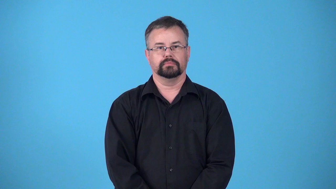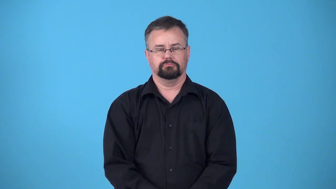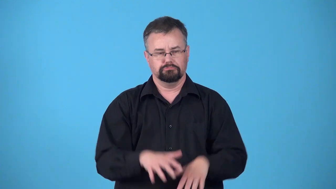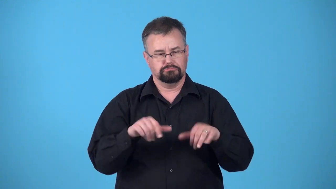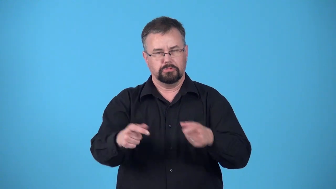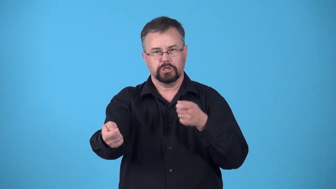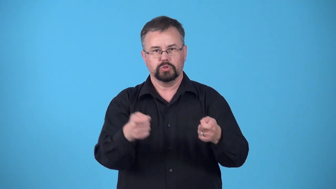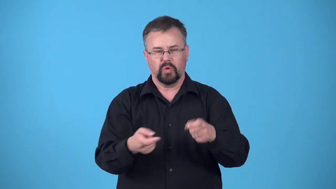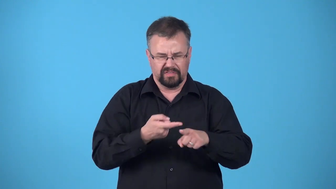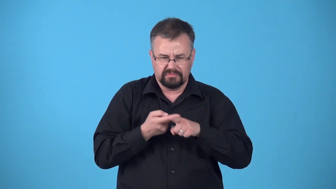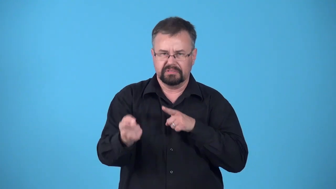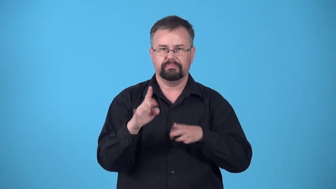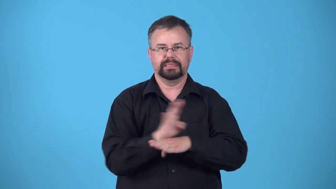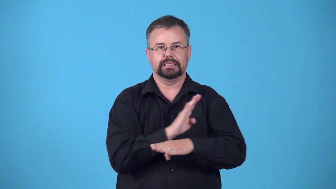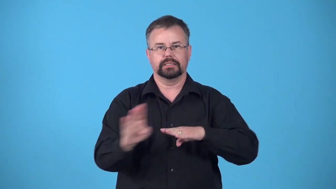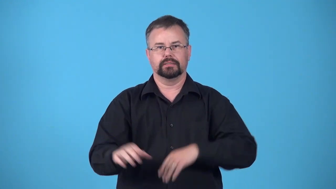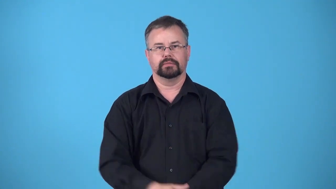corner